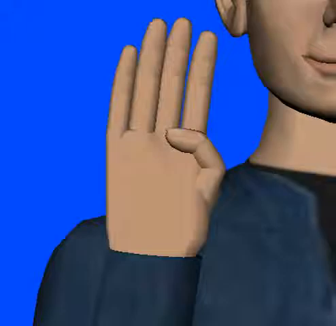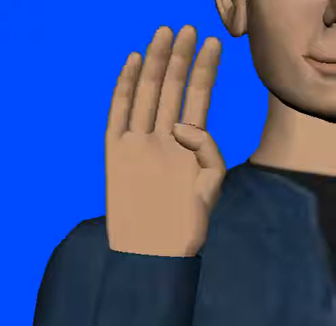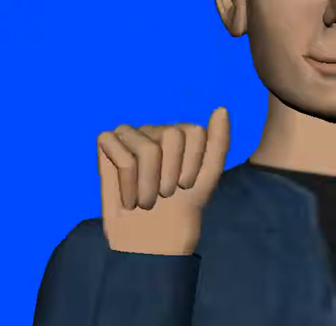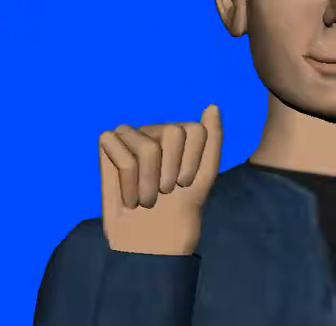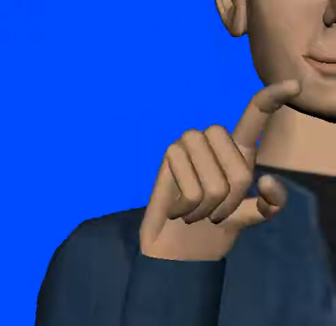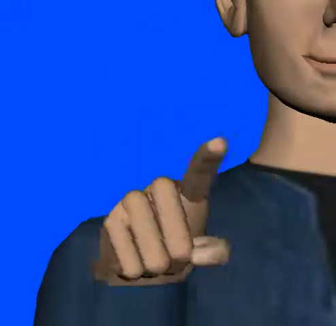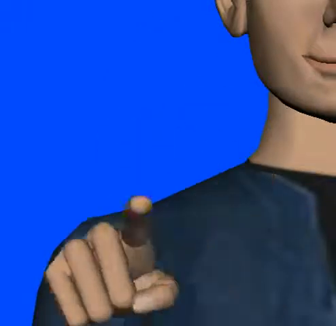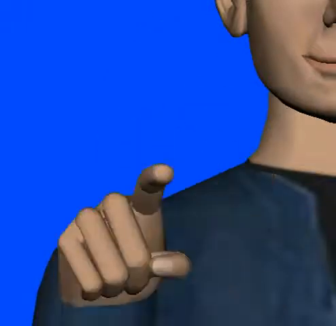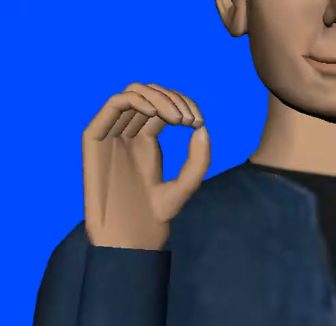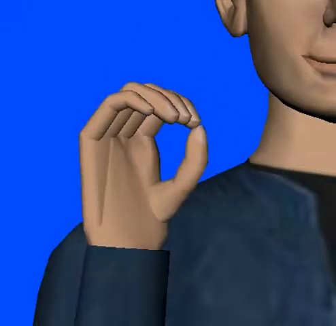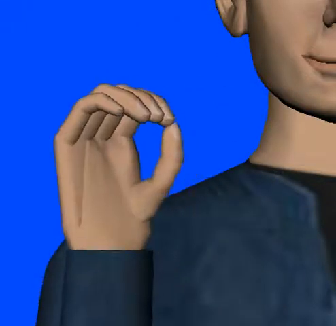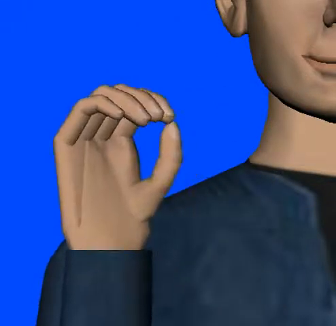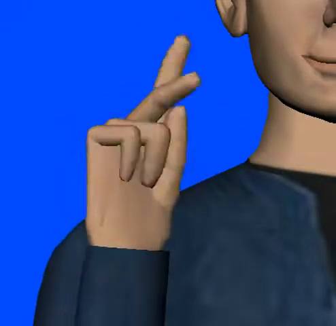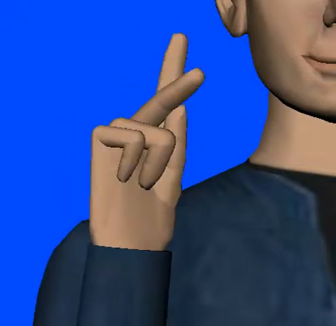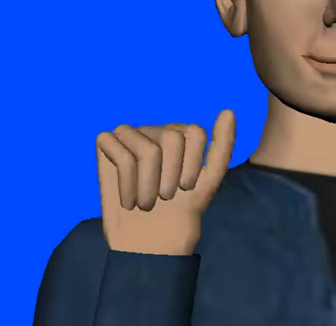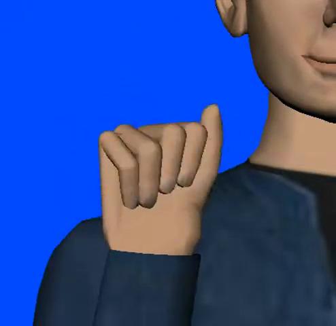bazooka